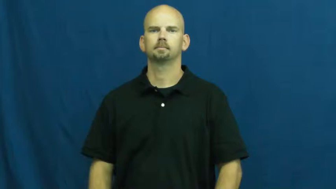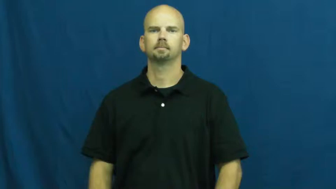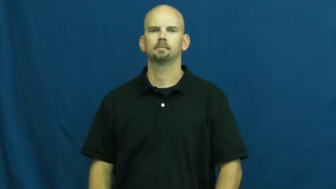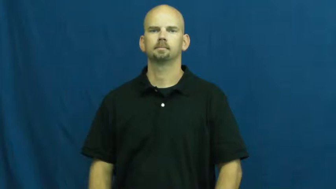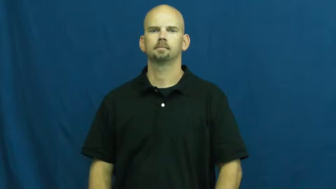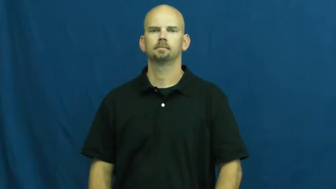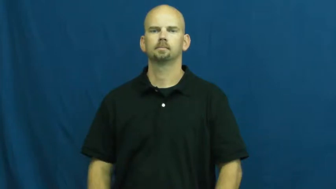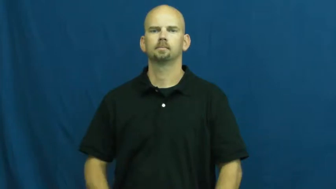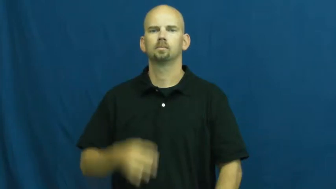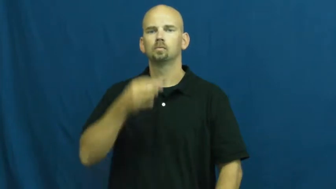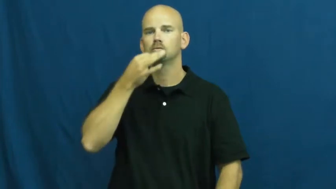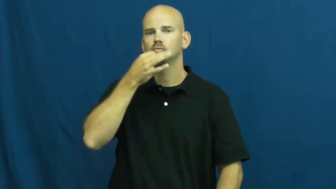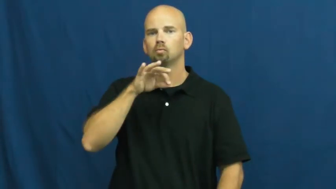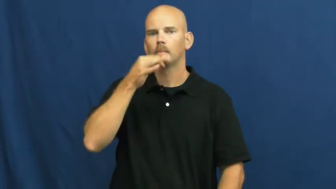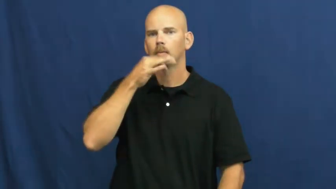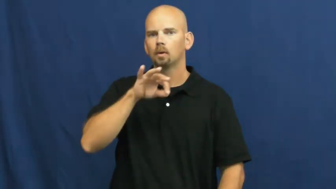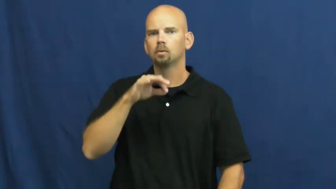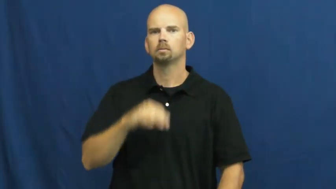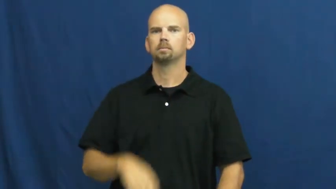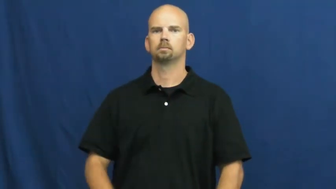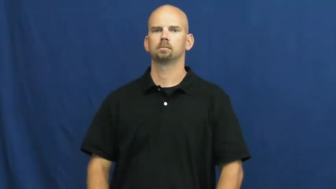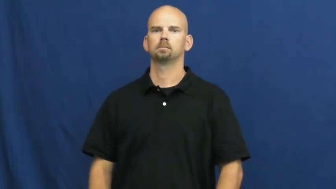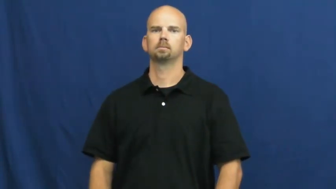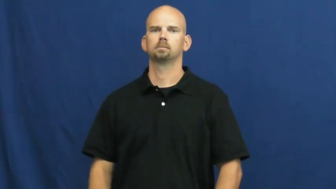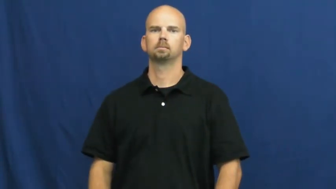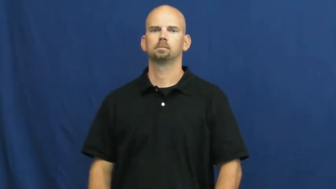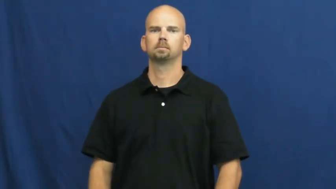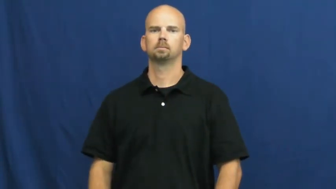strawberry